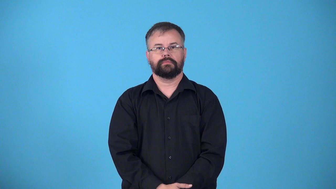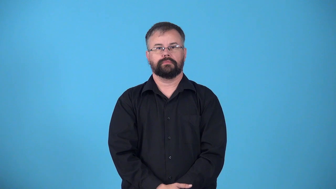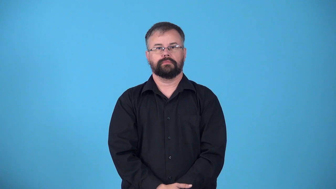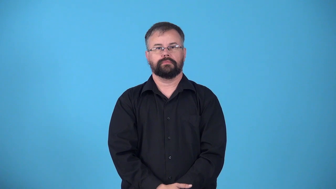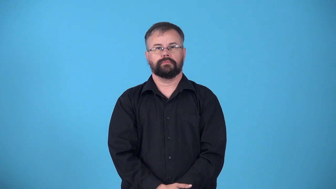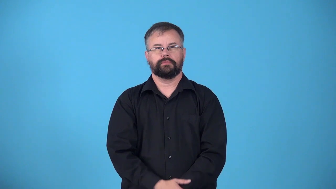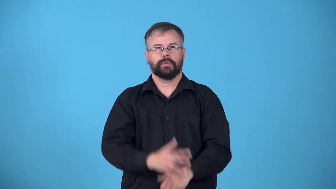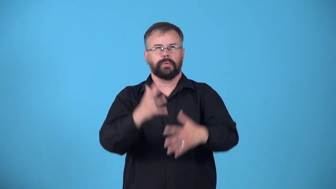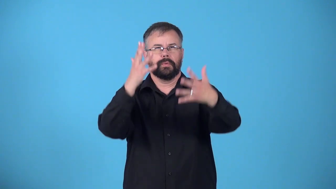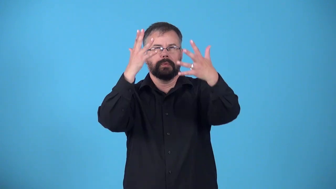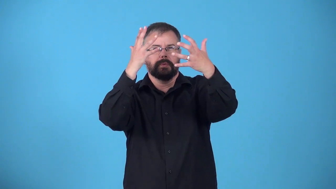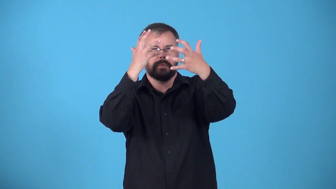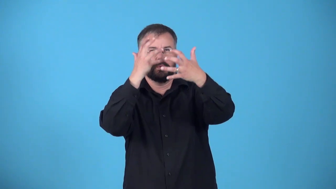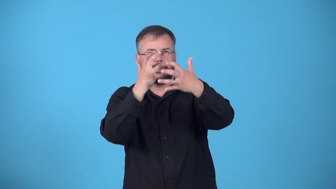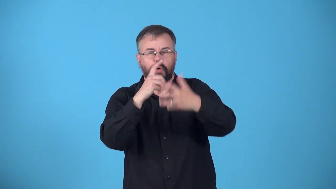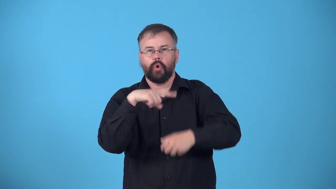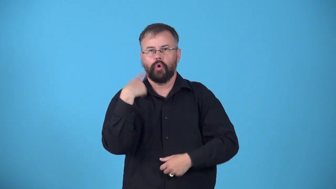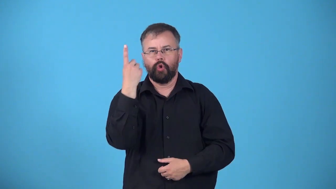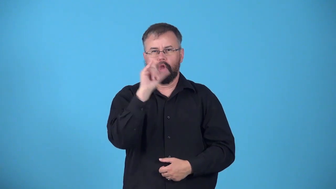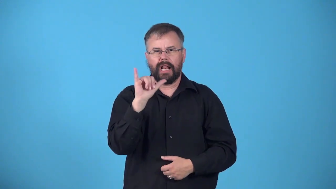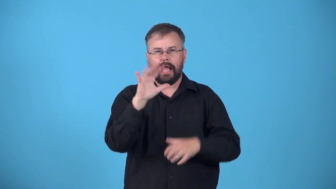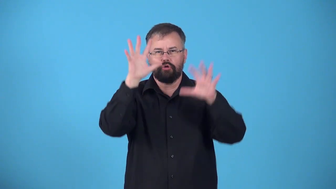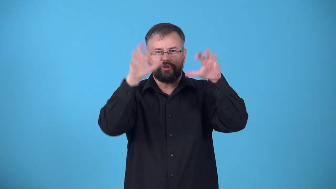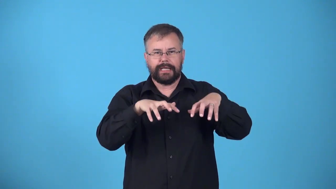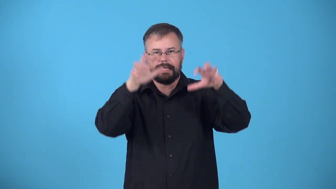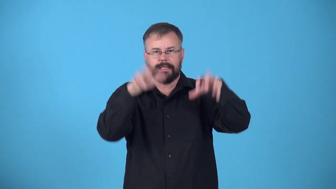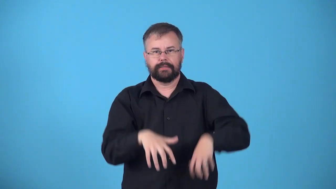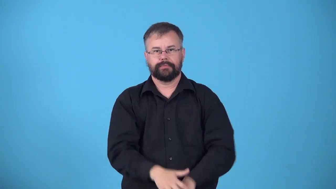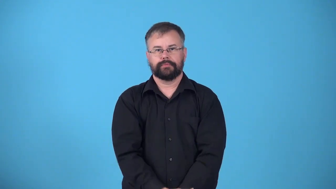heavy sky